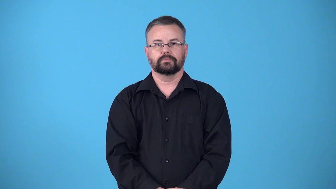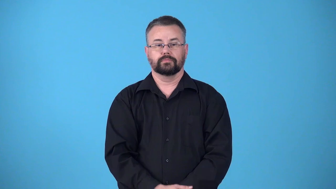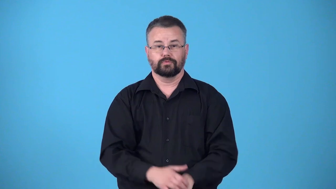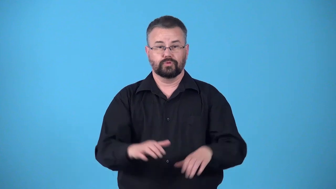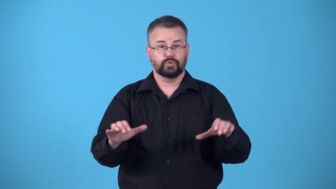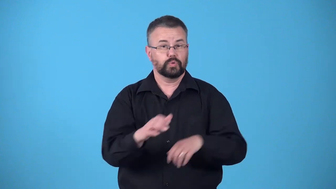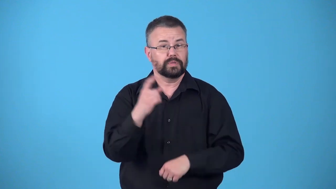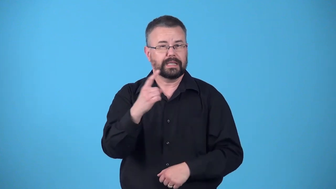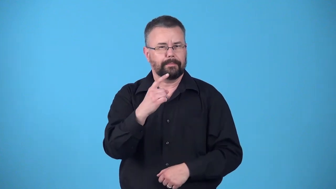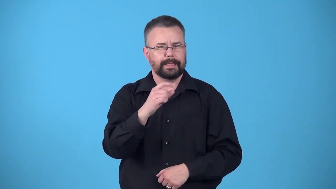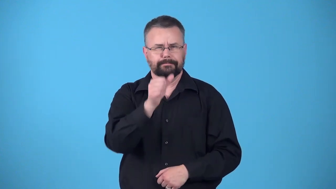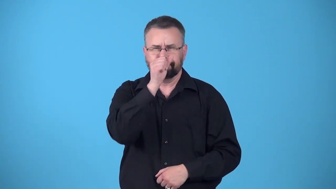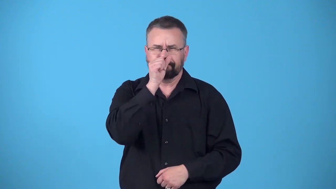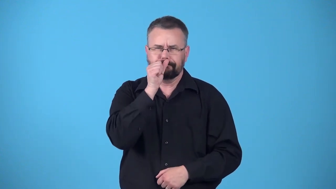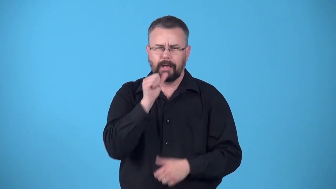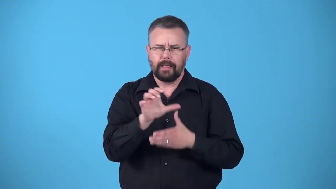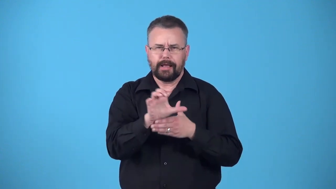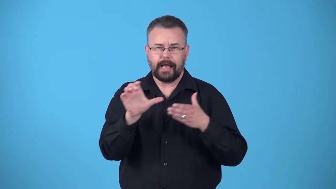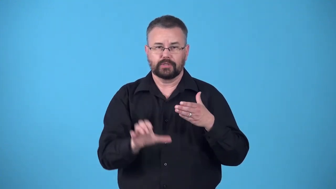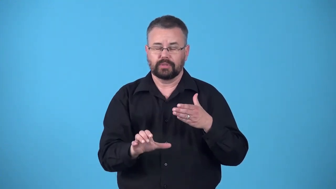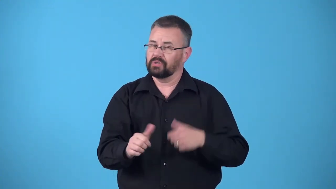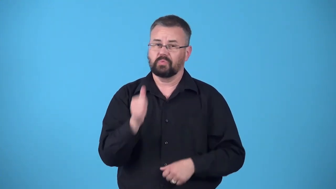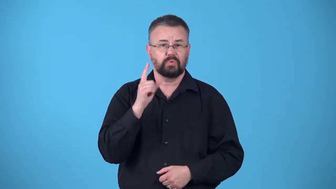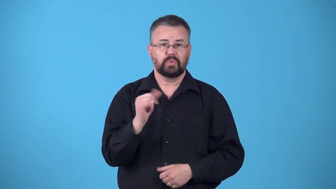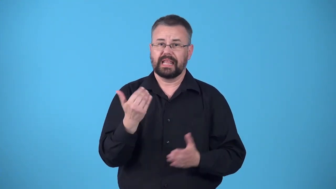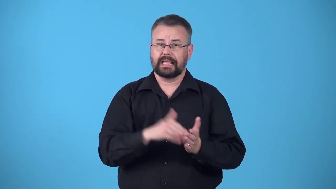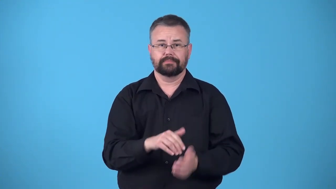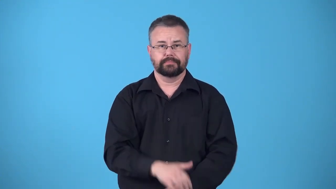burn your fingers